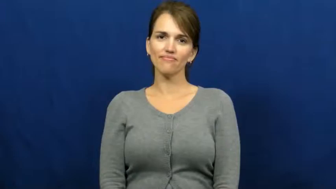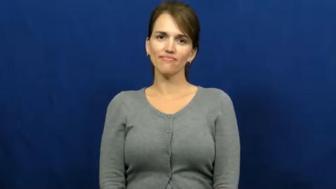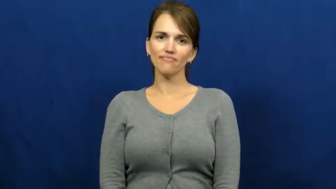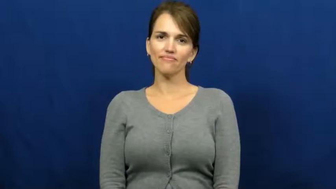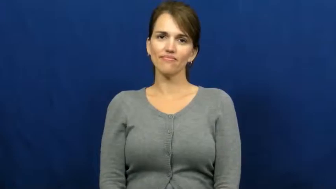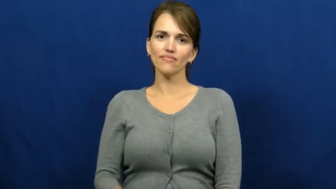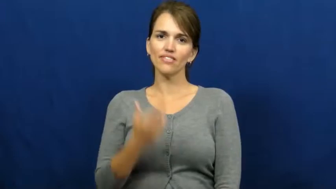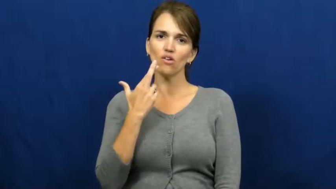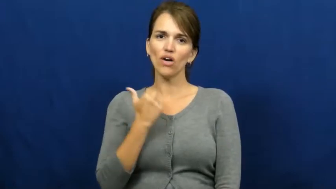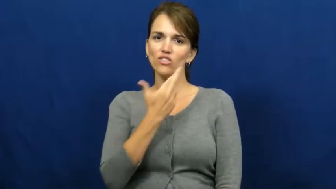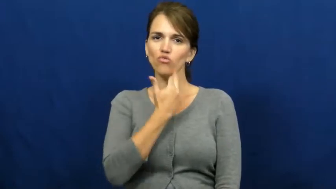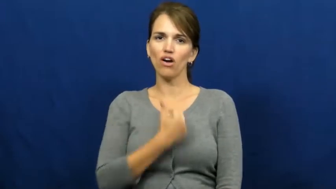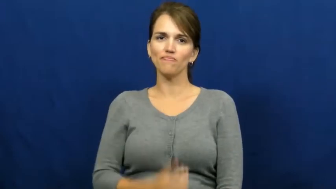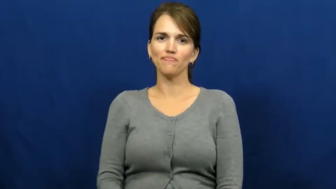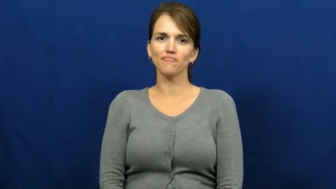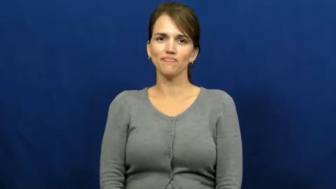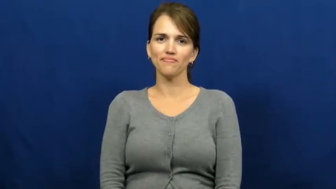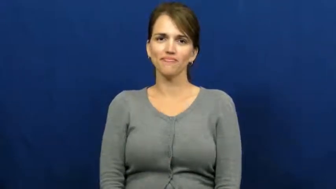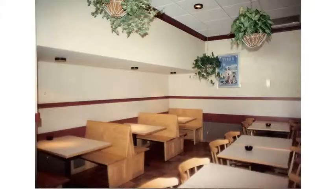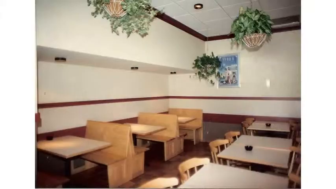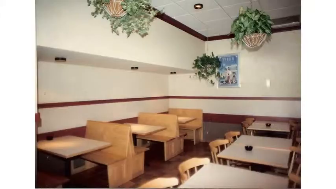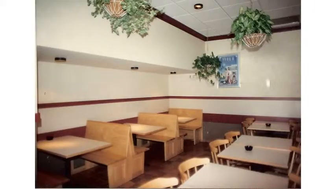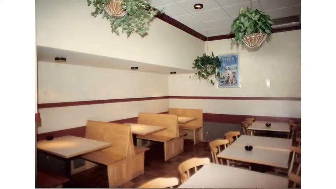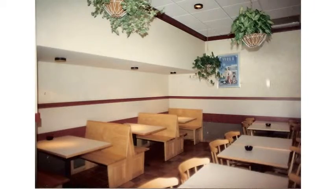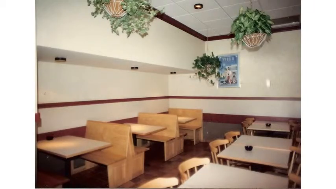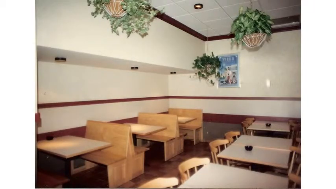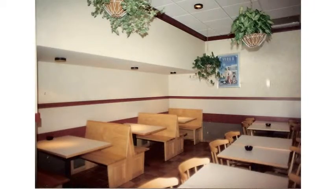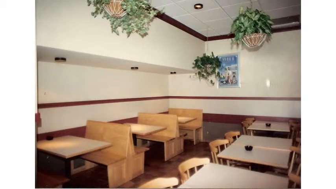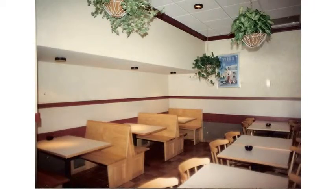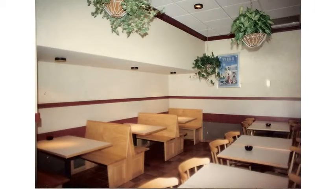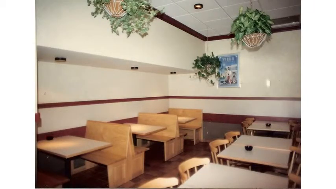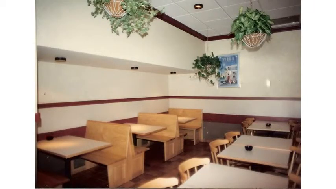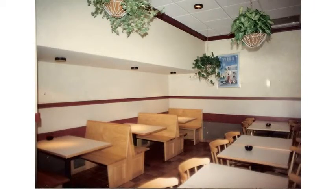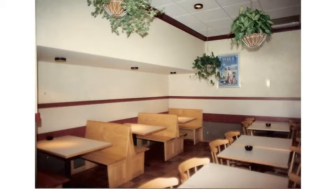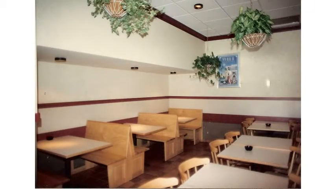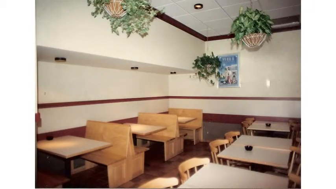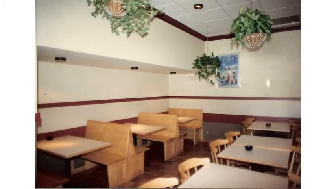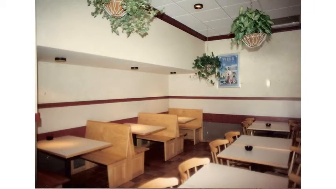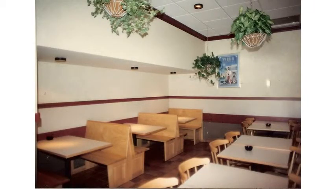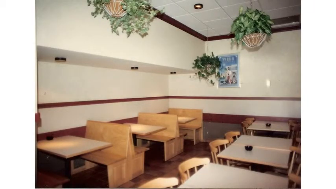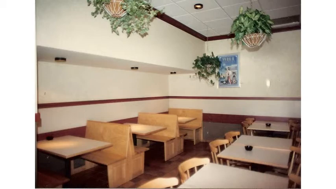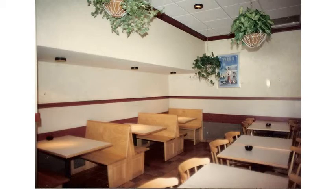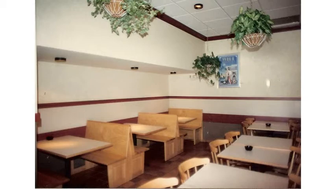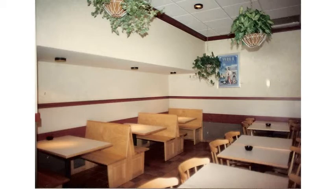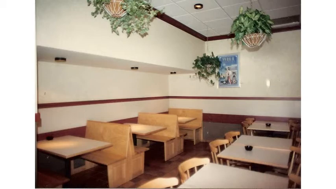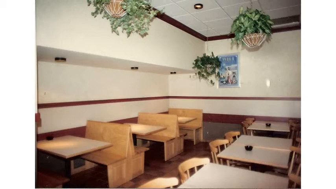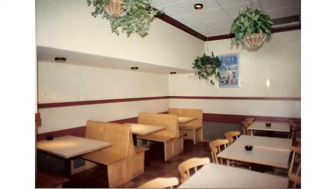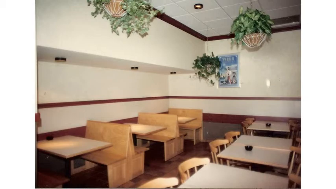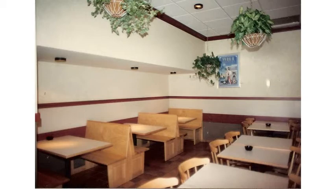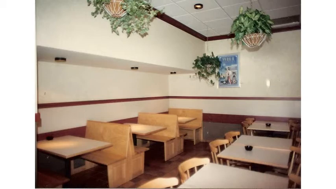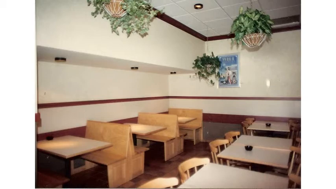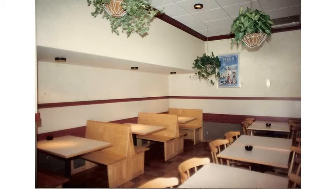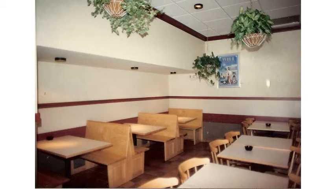restaurant,establishment,grill